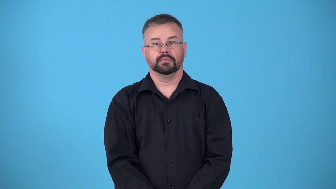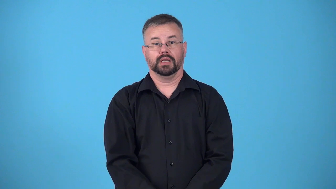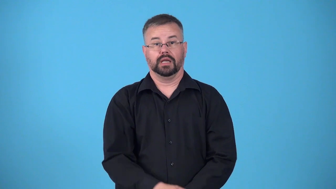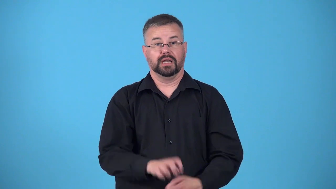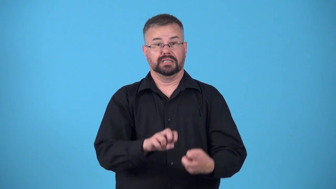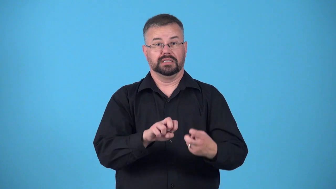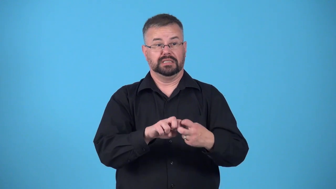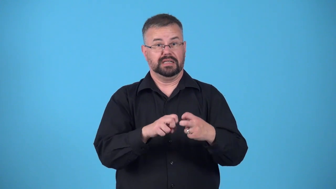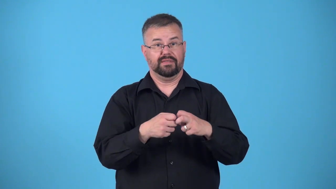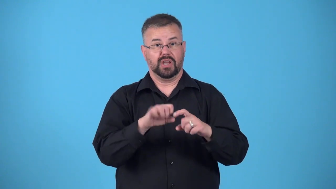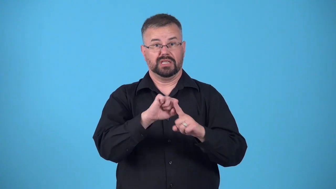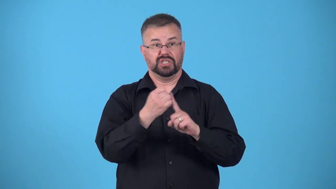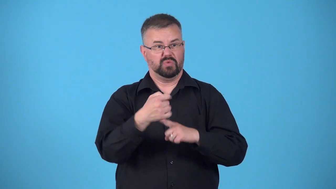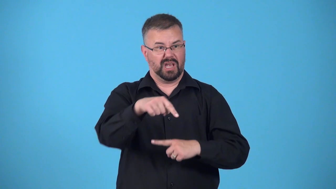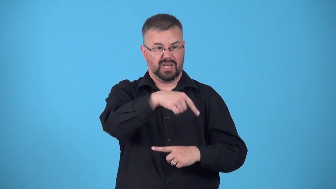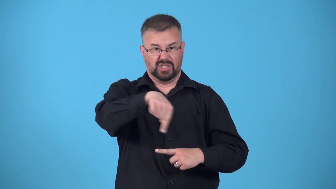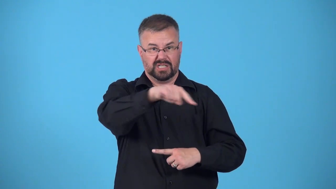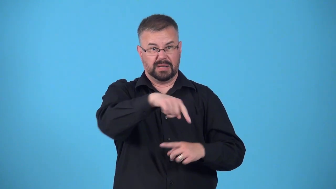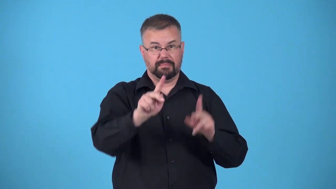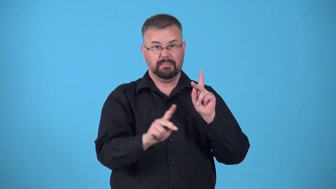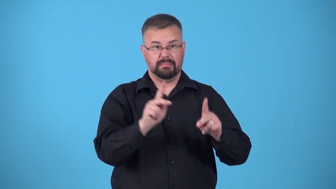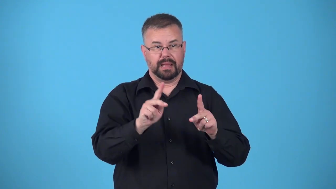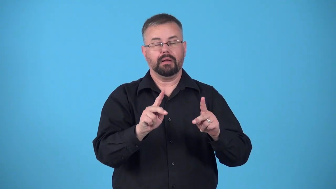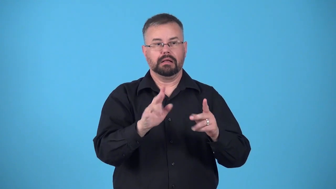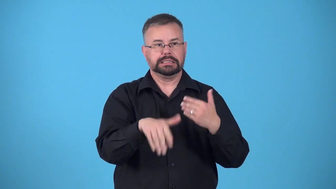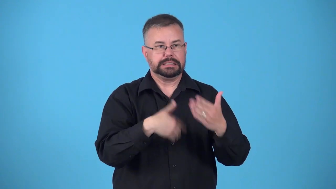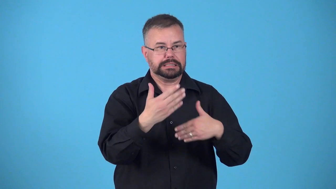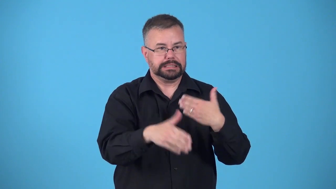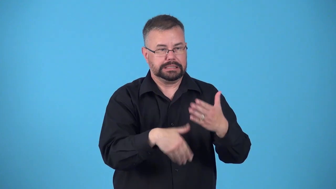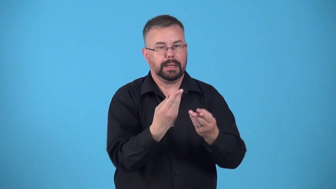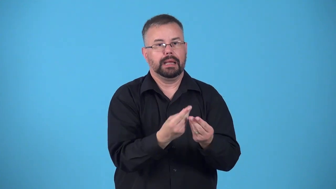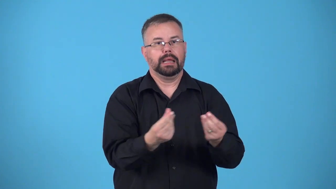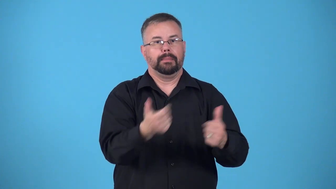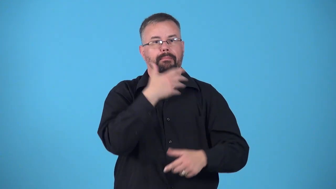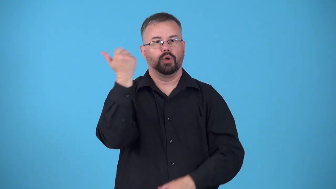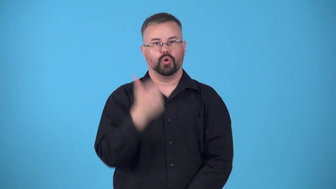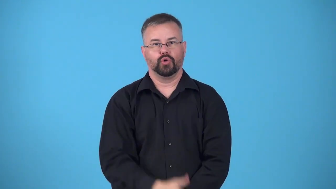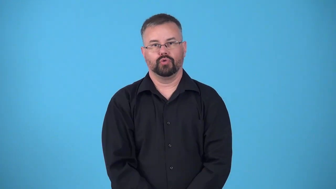smooth out the problems